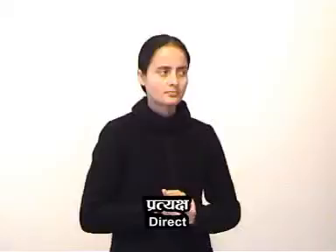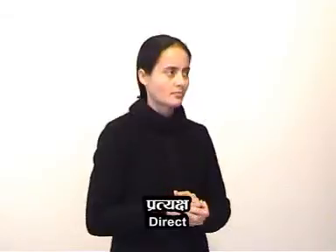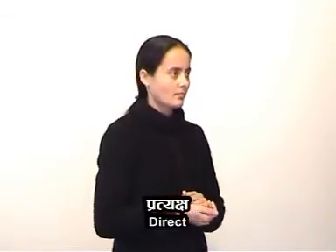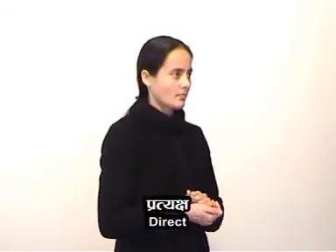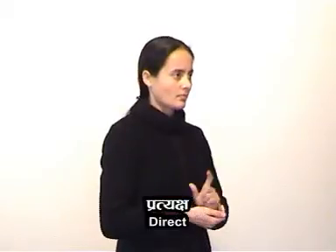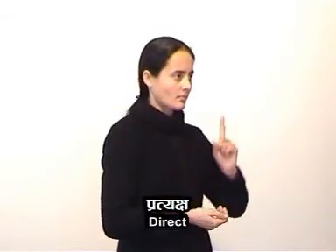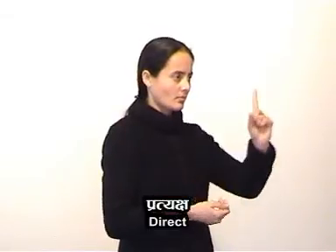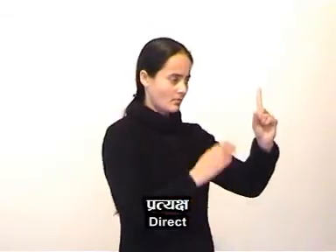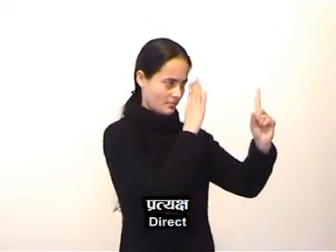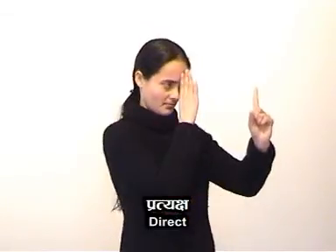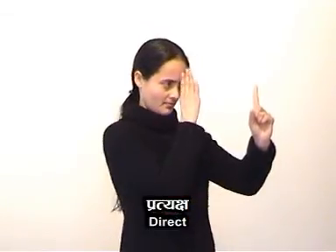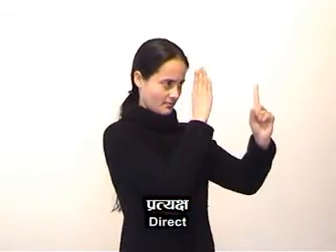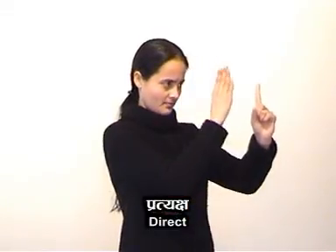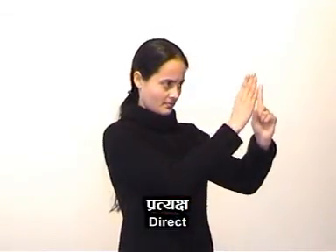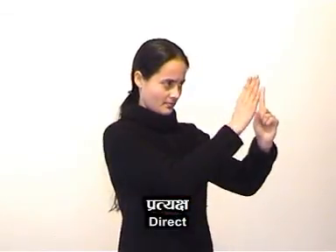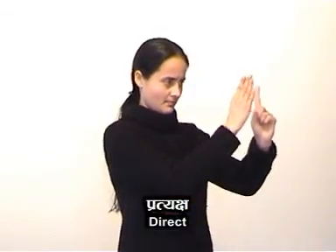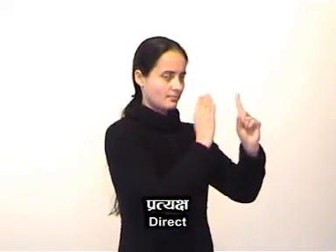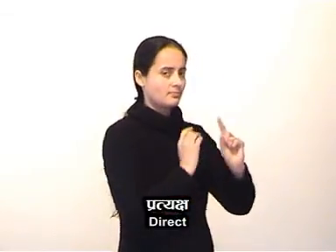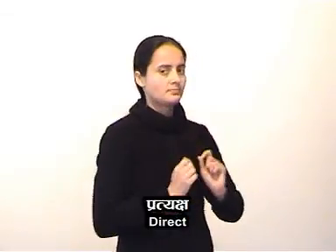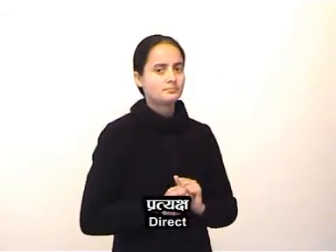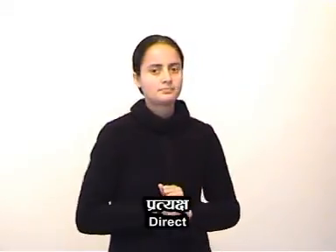direct